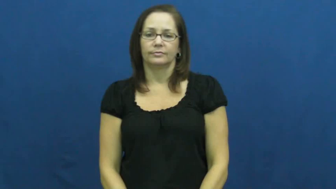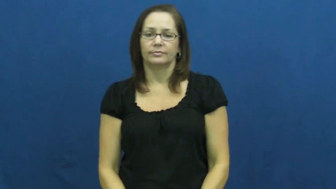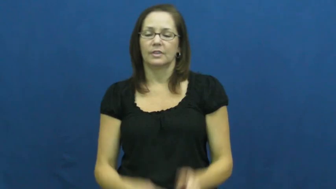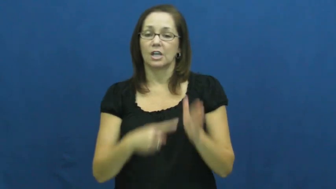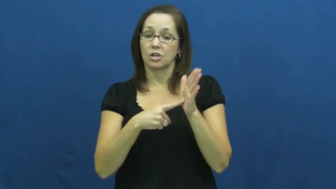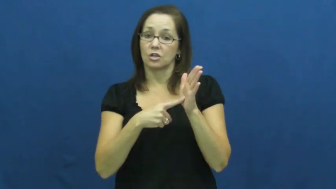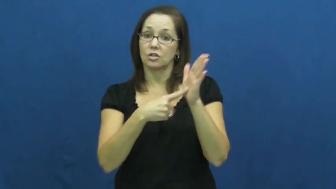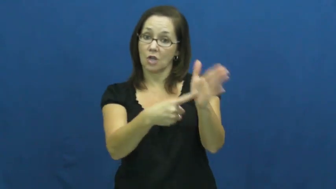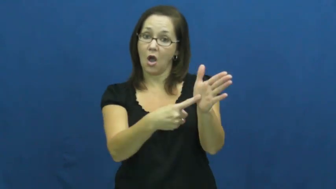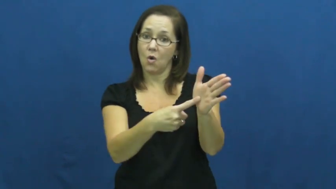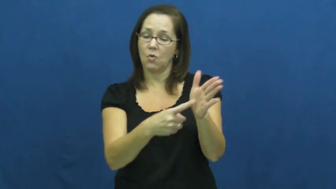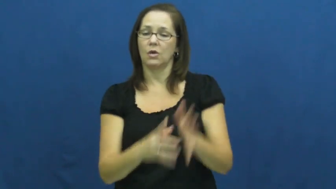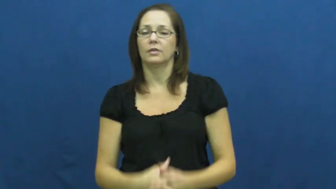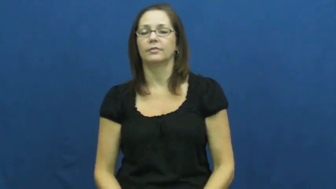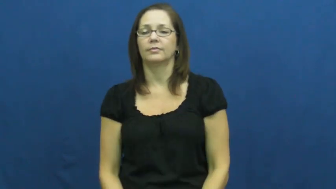reveal,display,bring forth,bring up